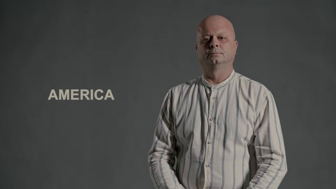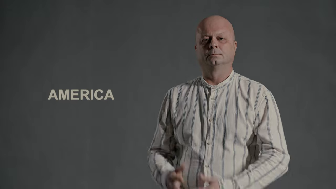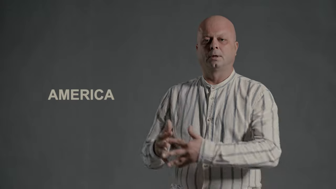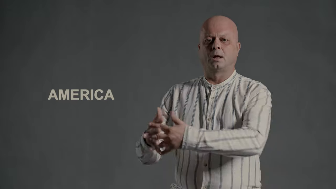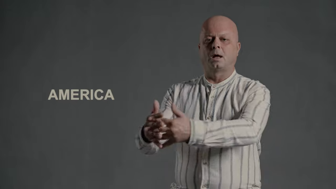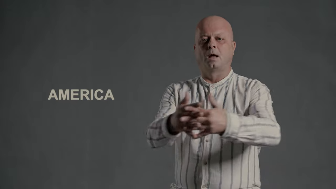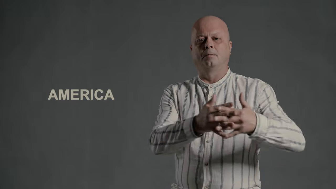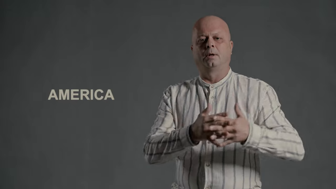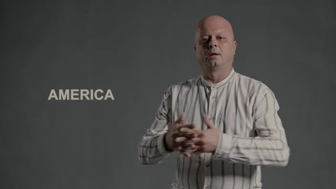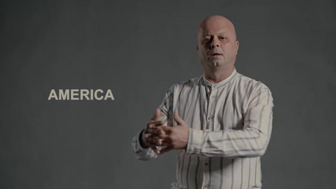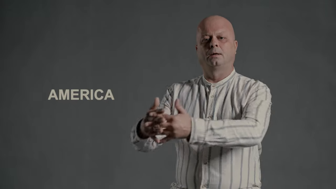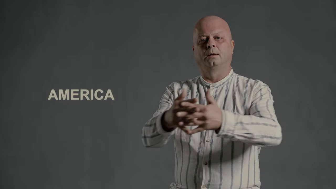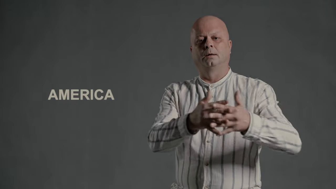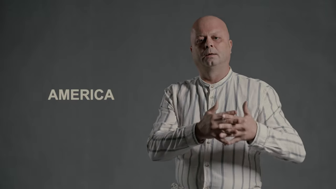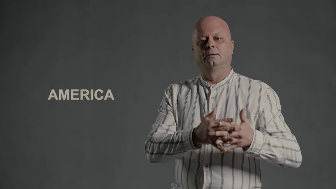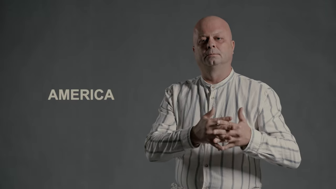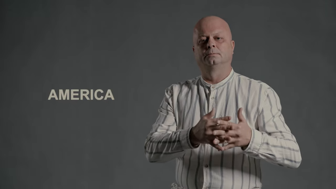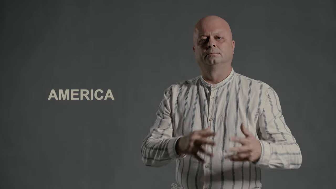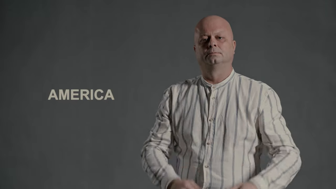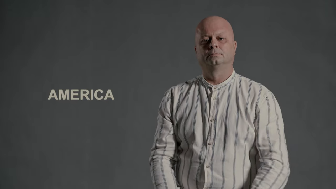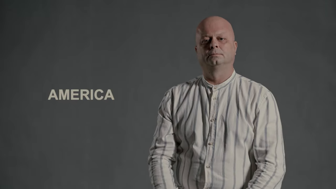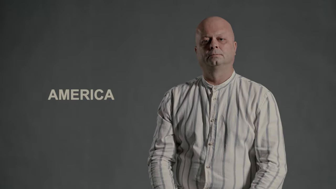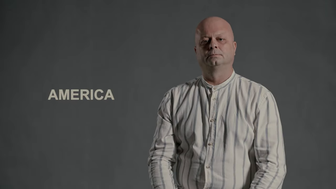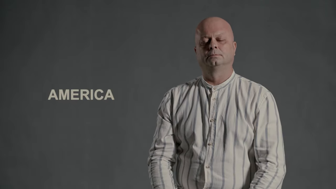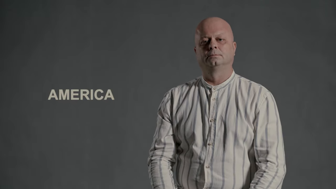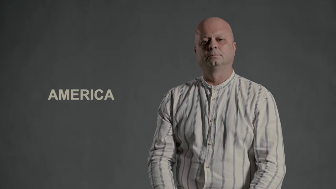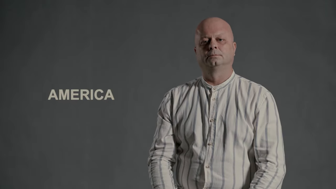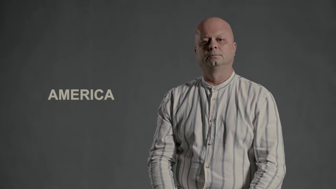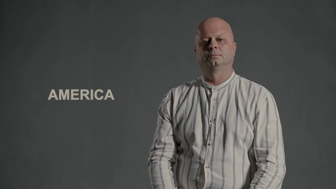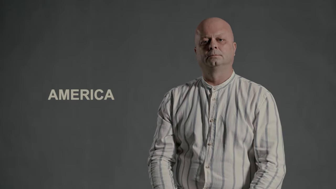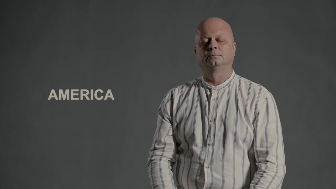America